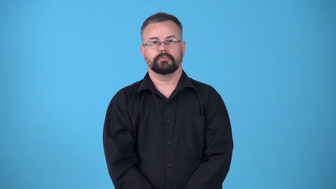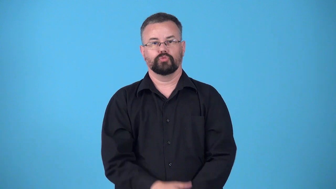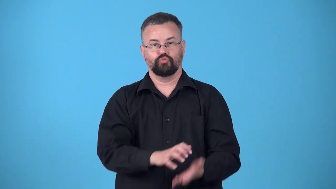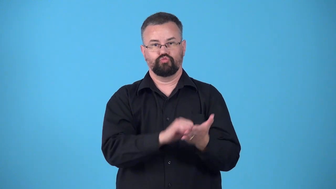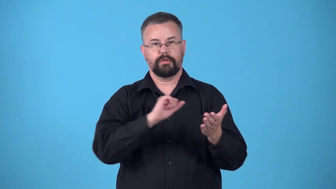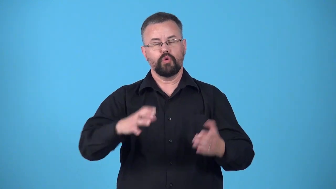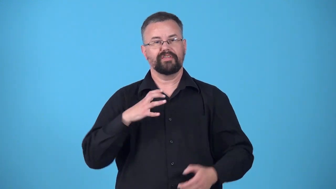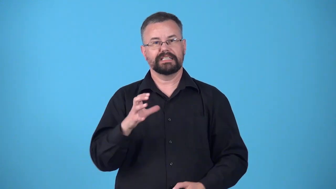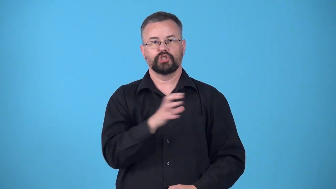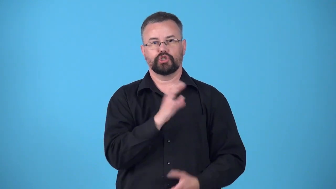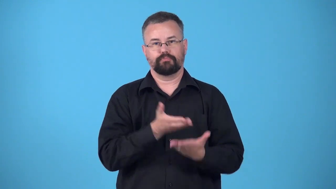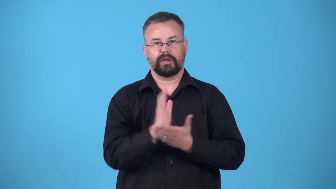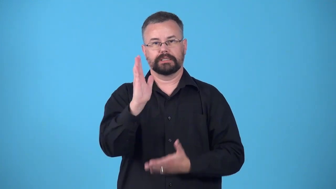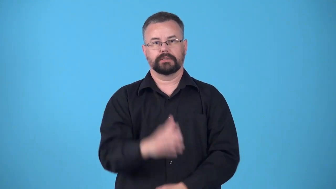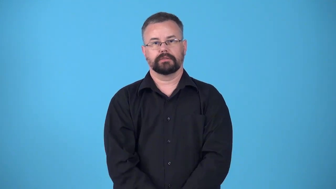denaturalize